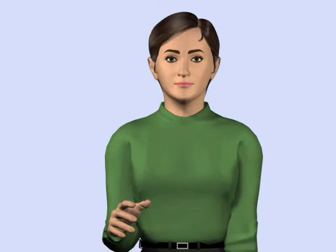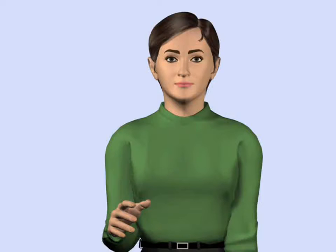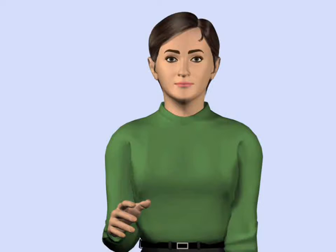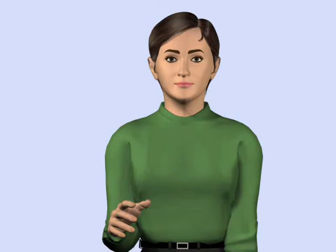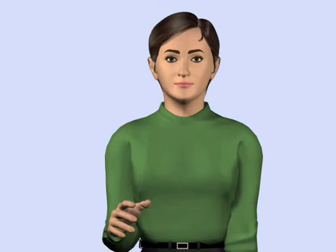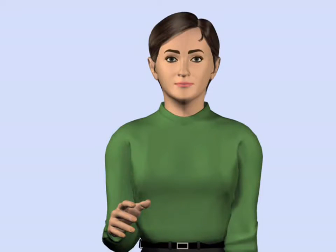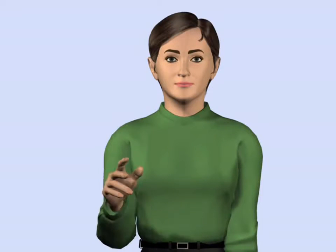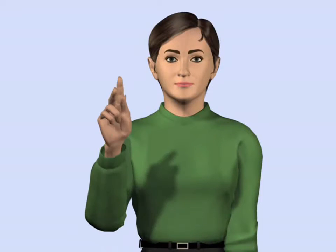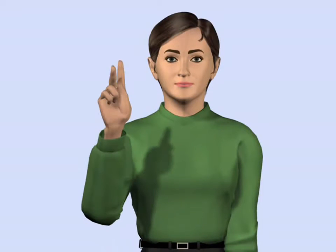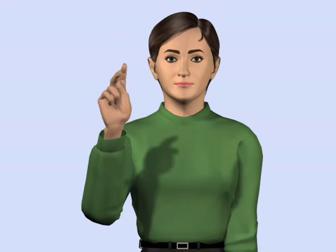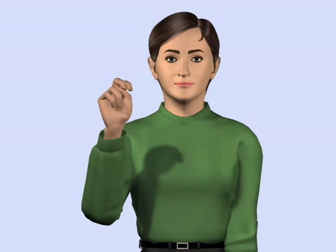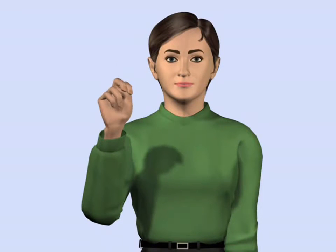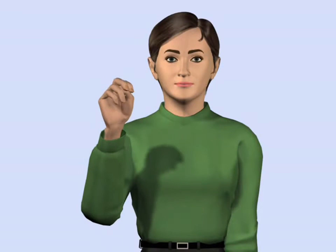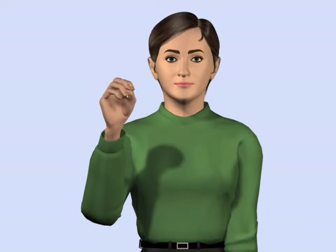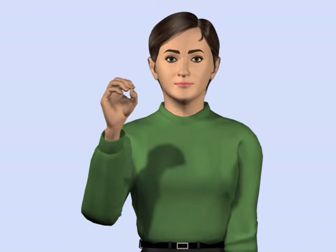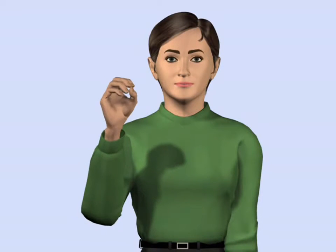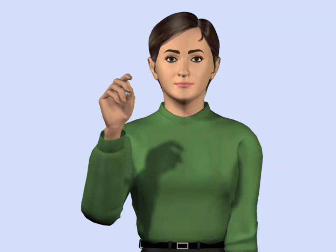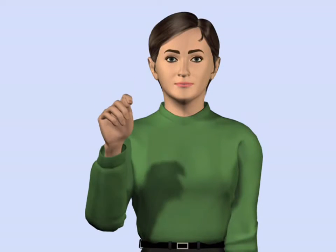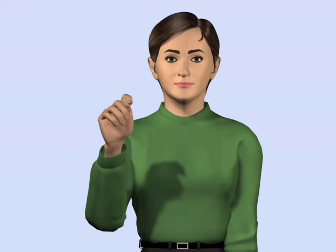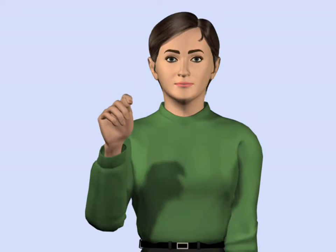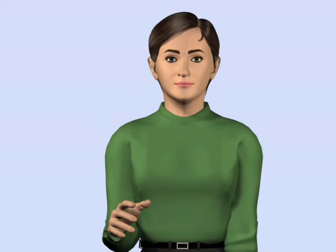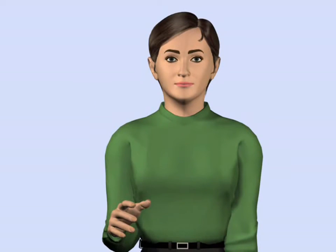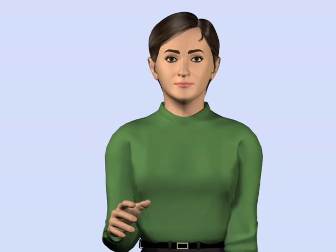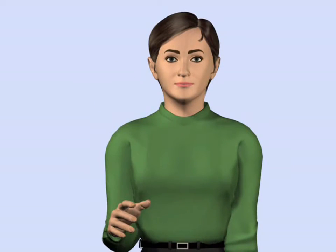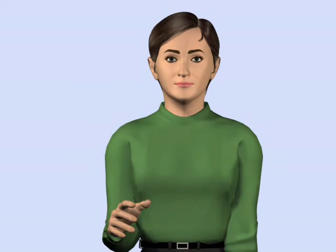knot-boat speed